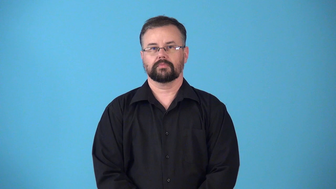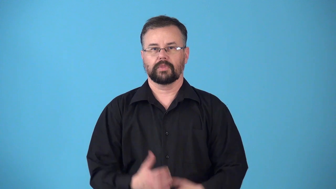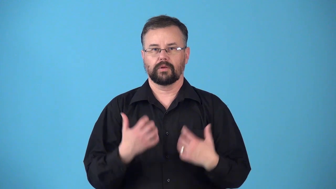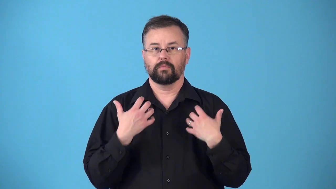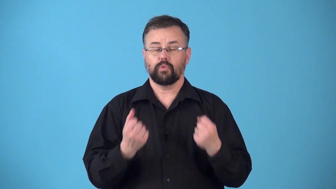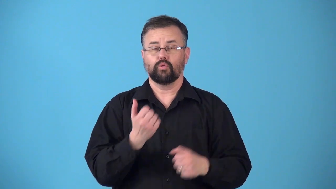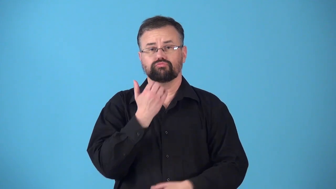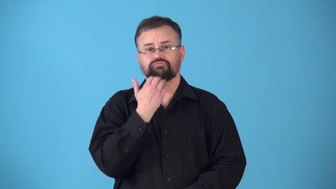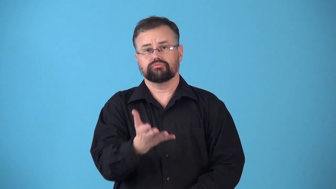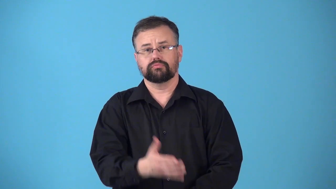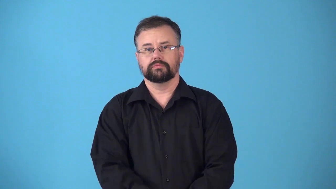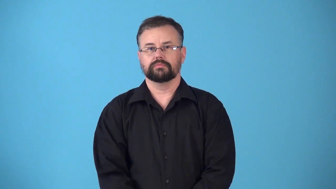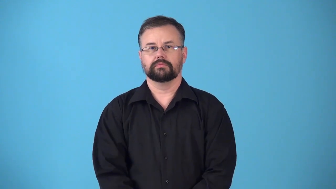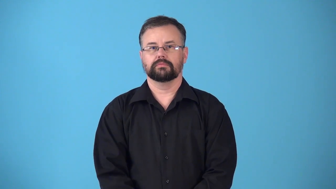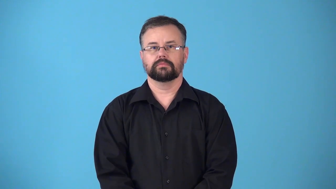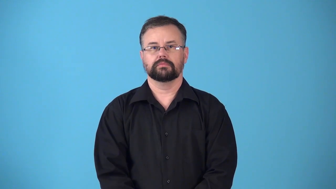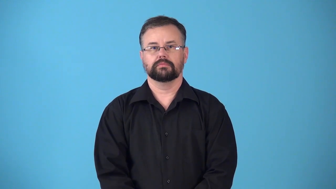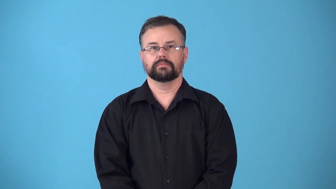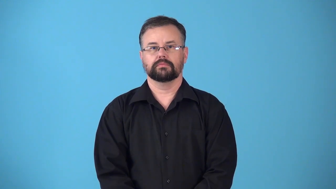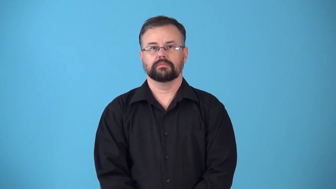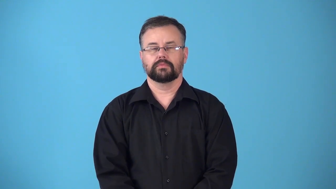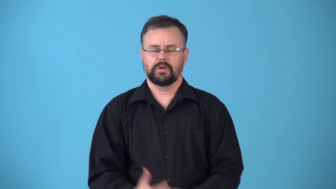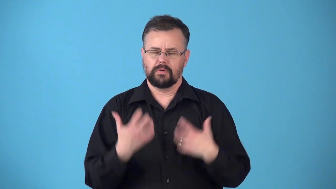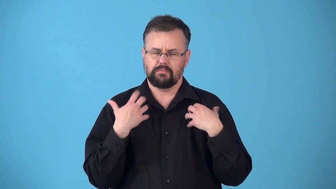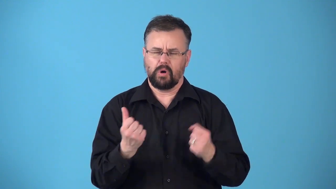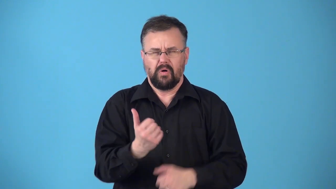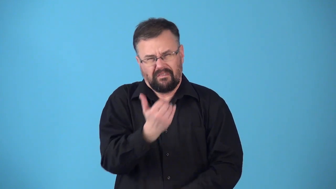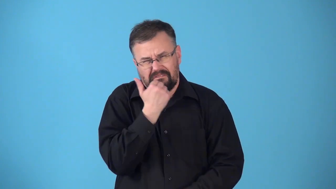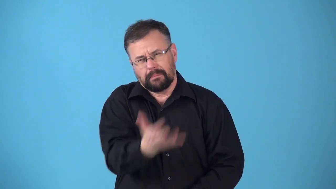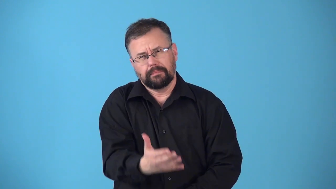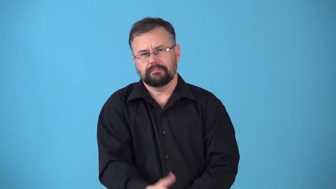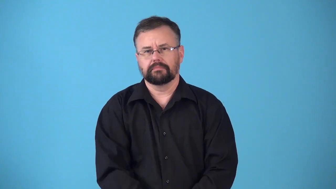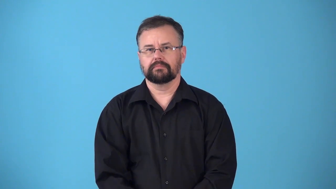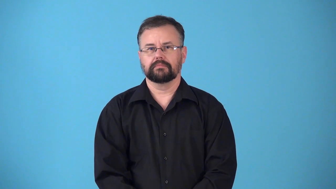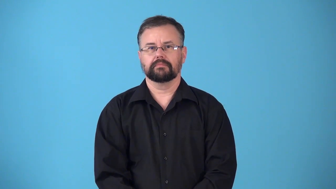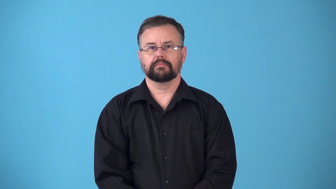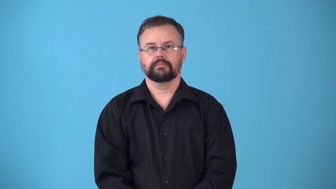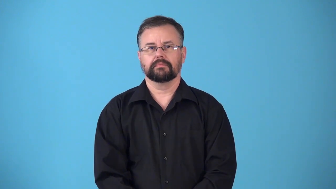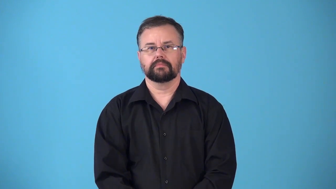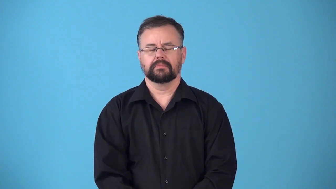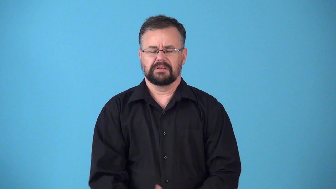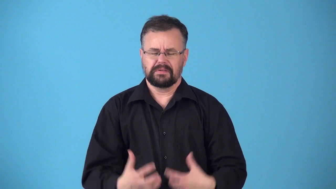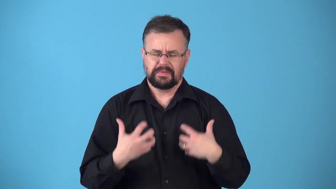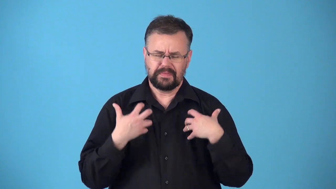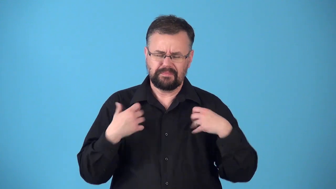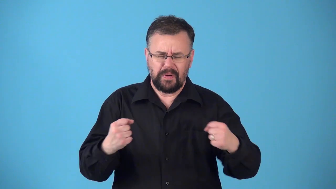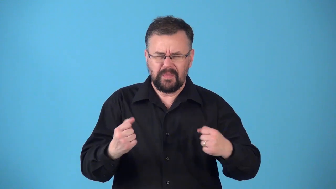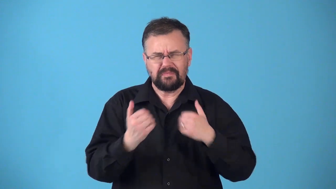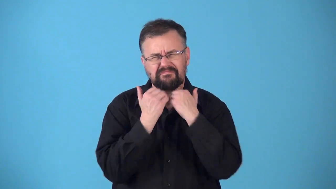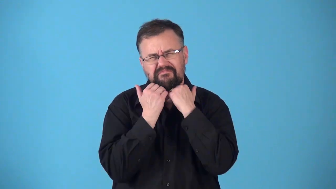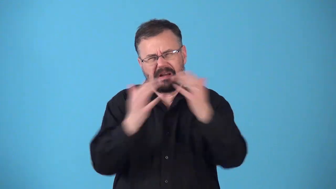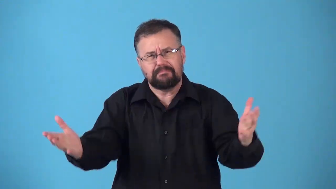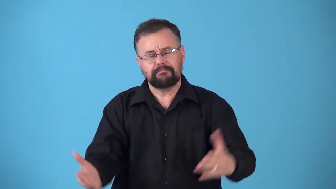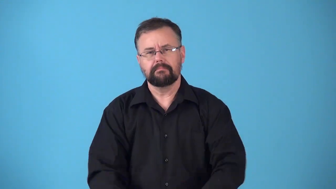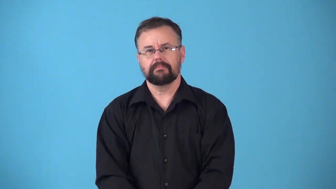rash,rasher,rashest